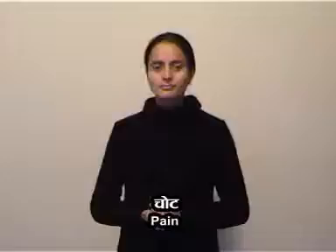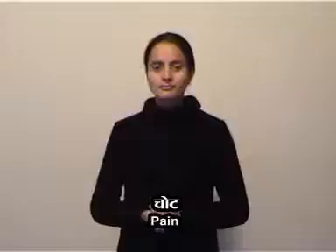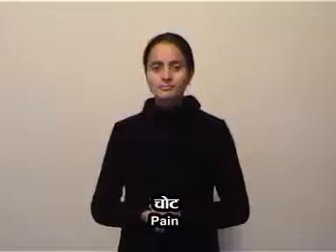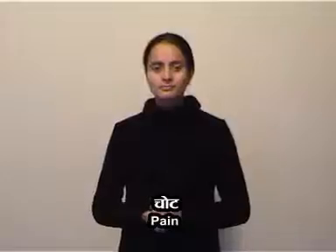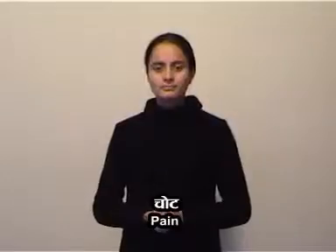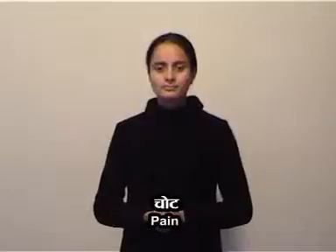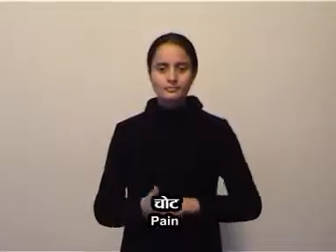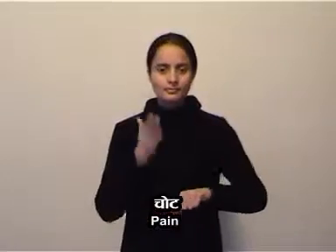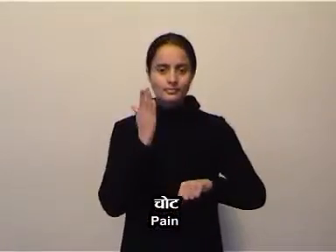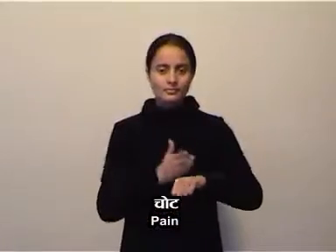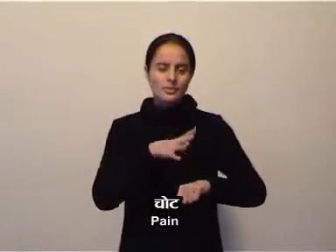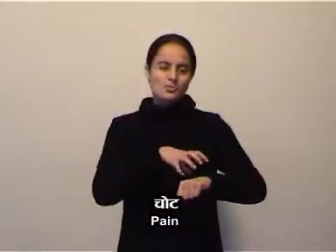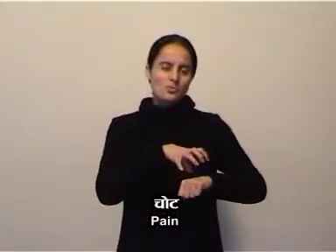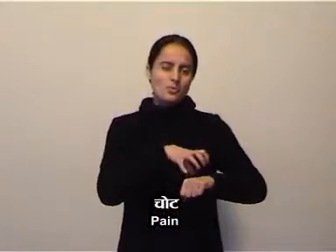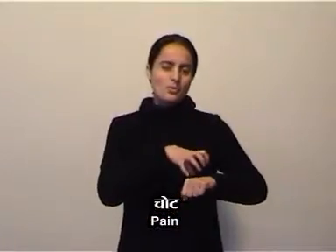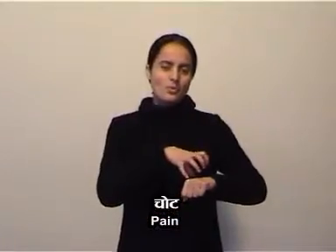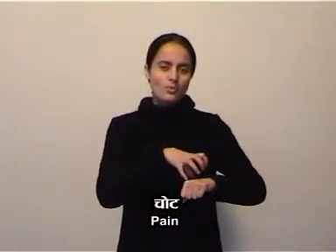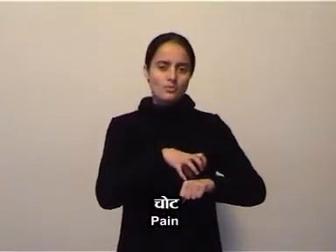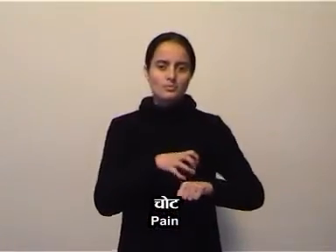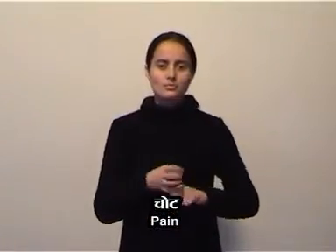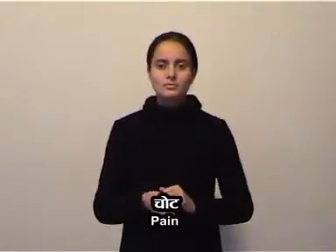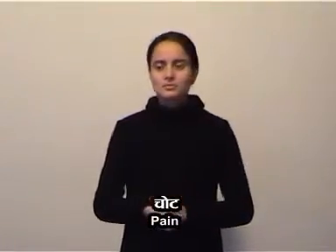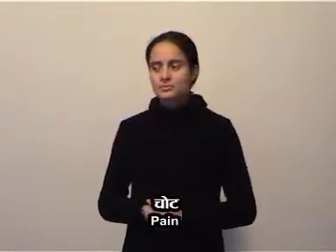bruise